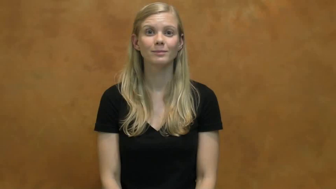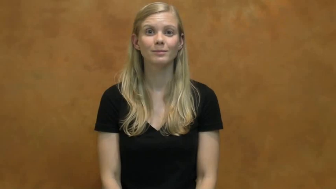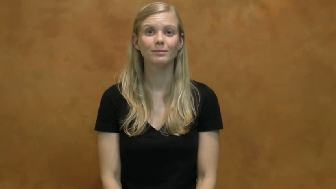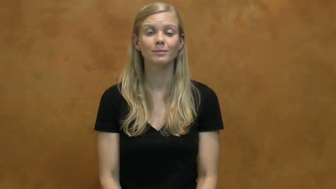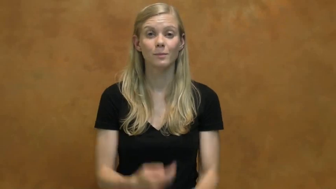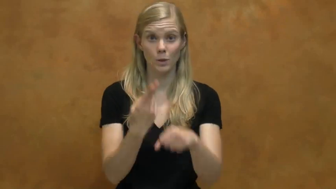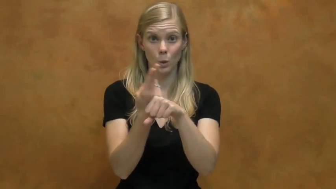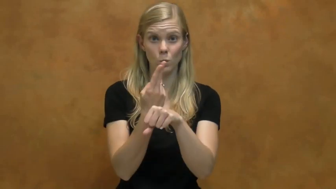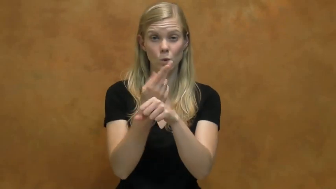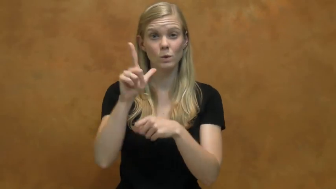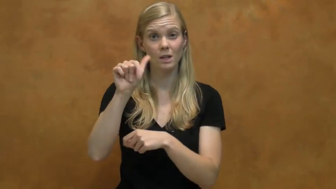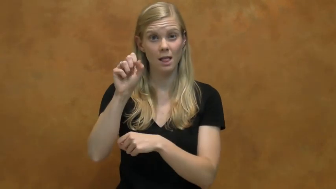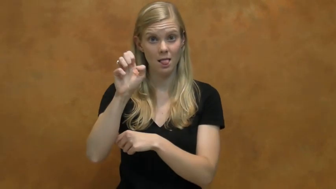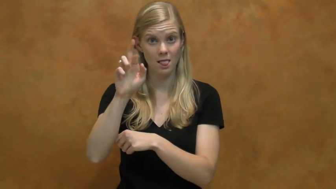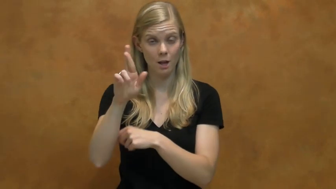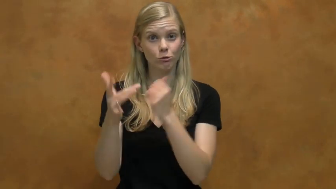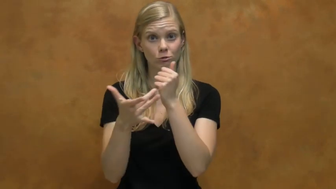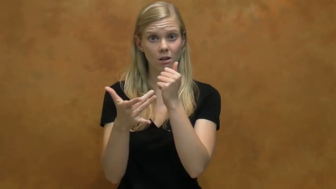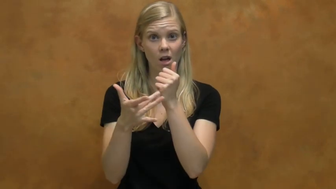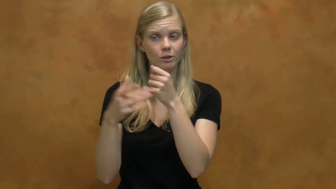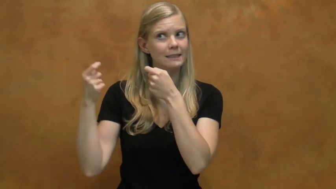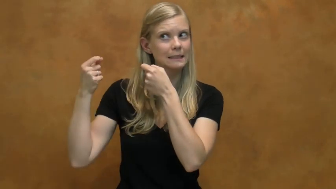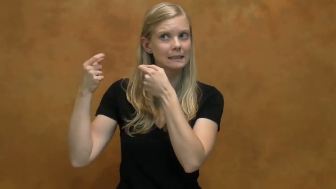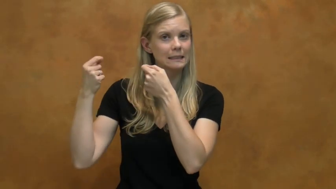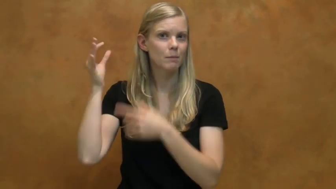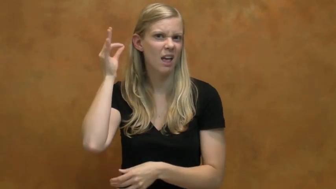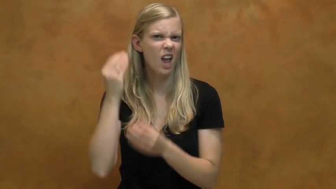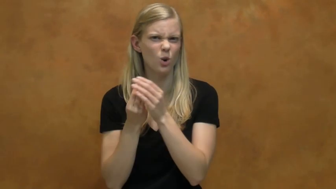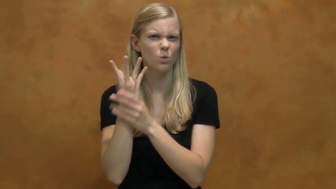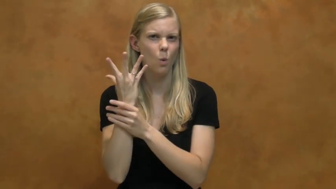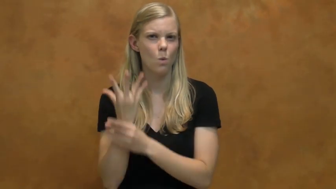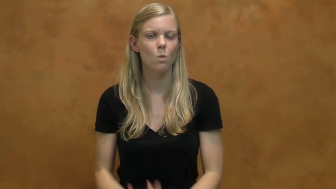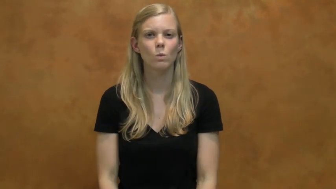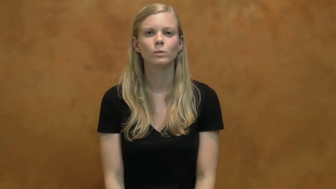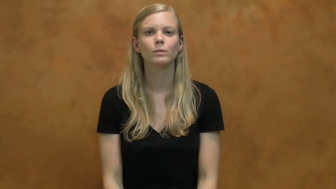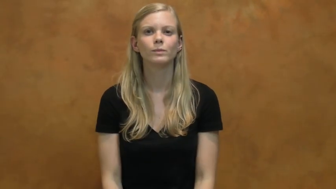lasercomb